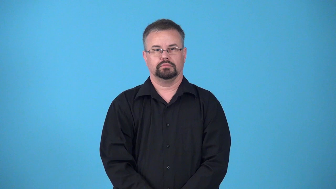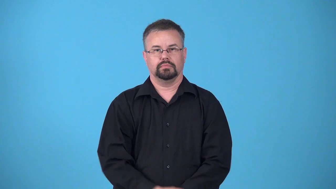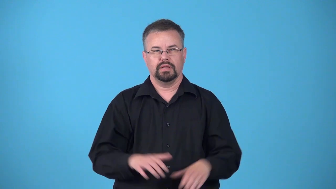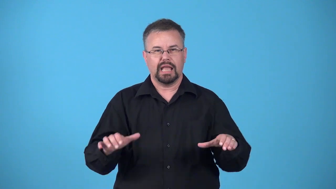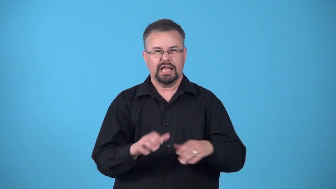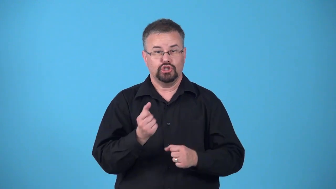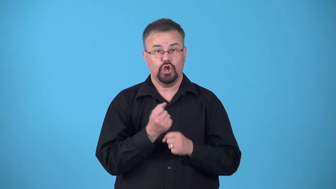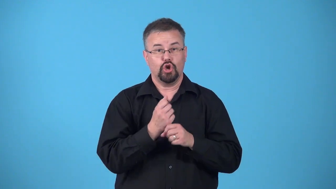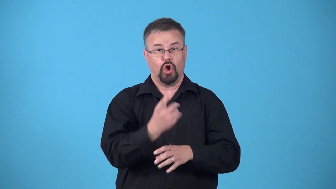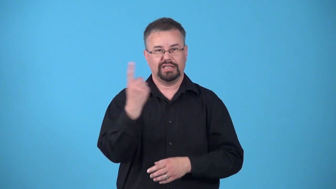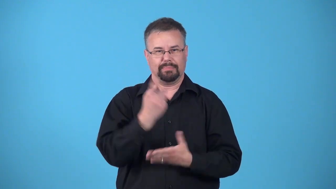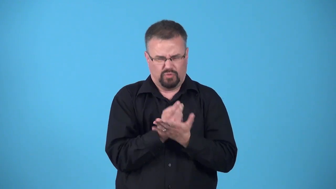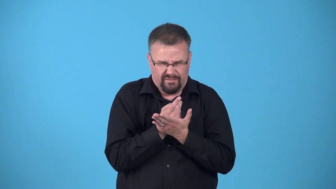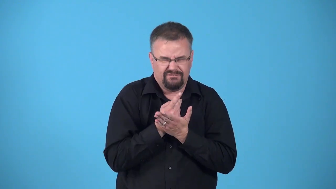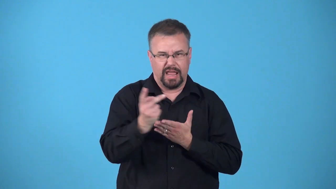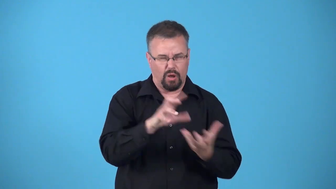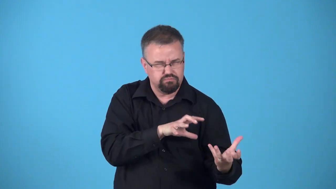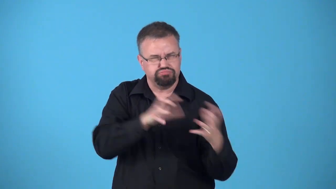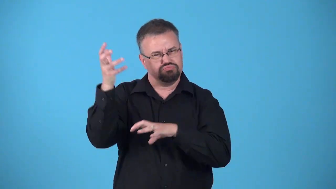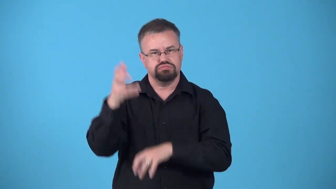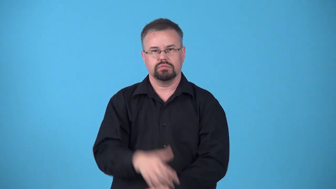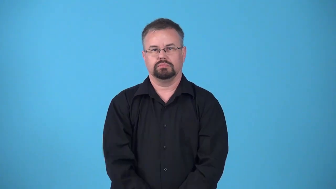kiss of death